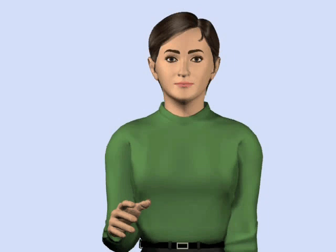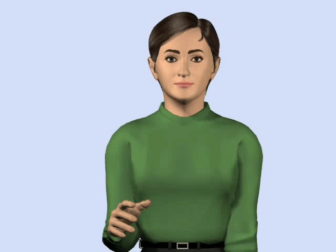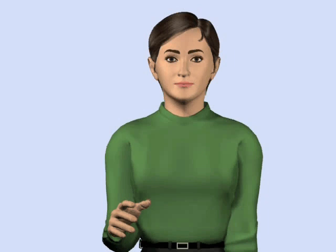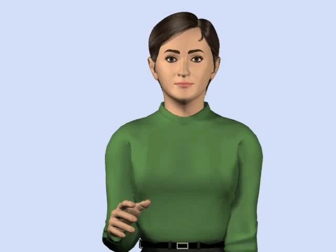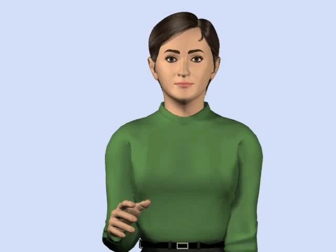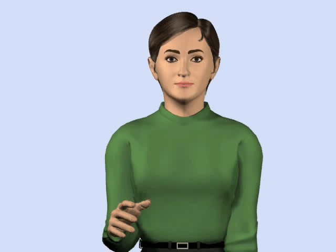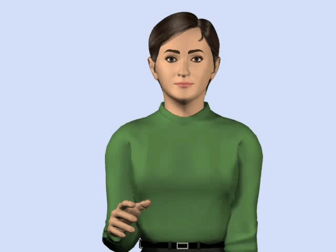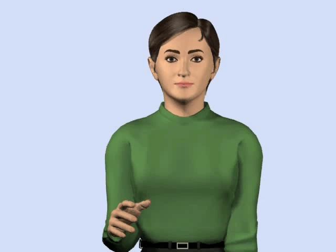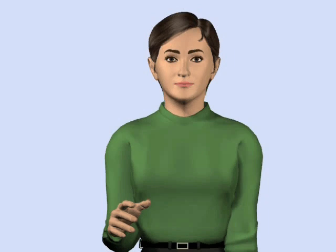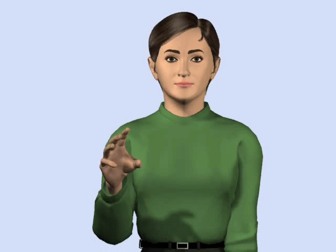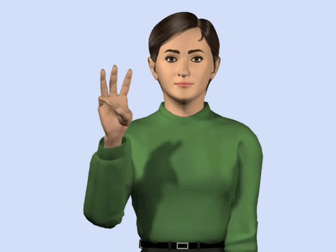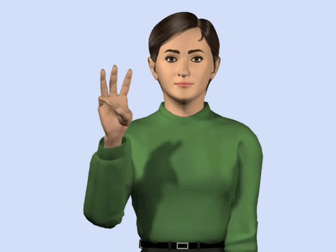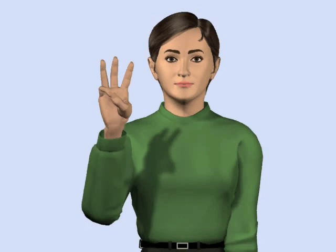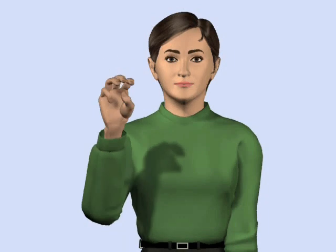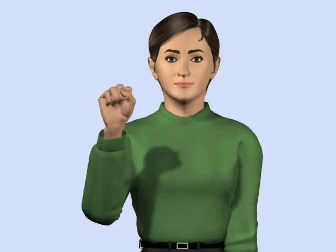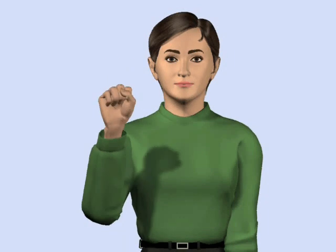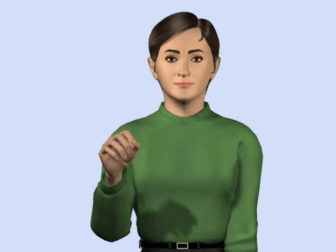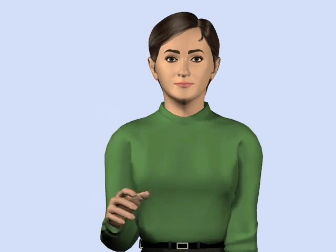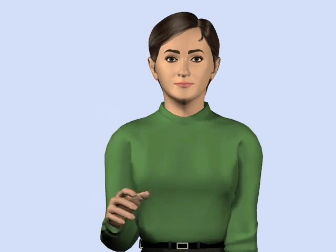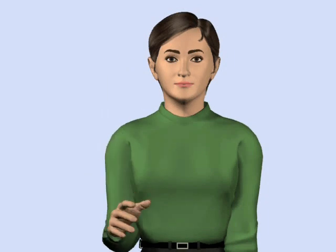Winston-Salem,NC